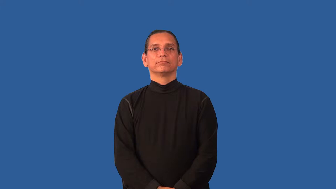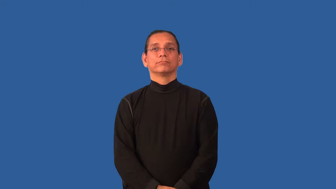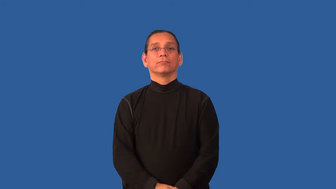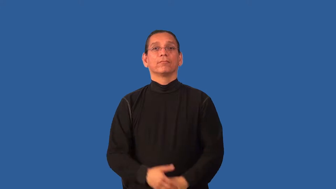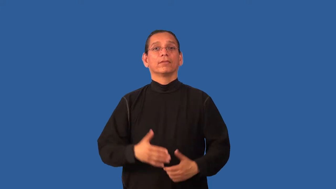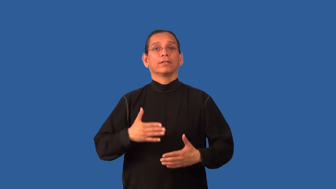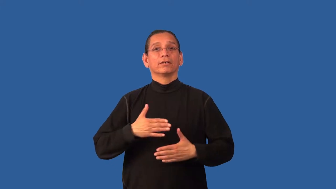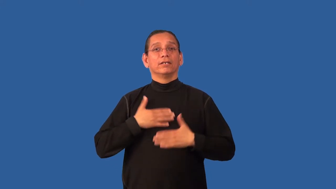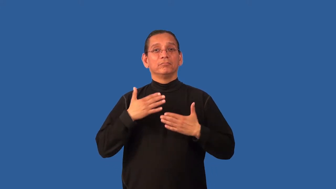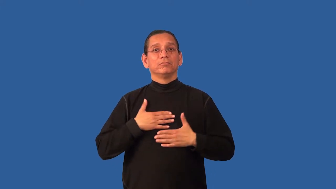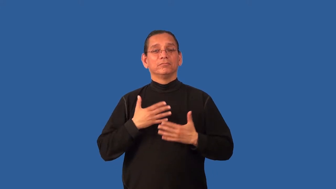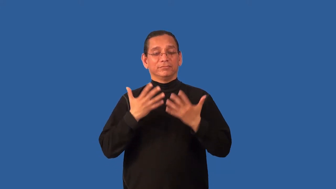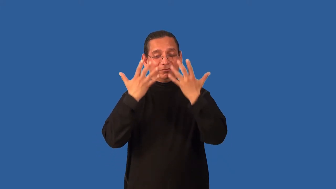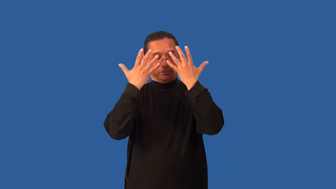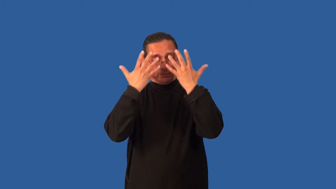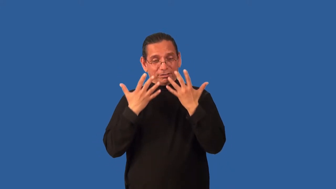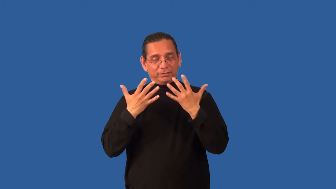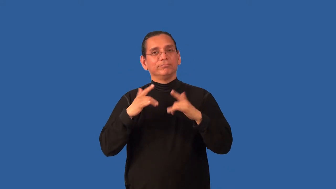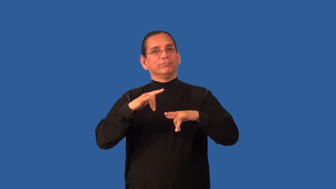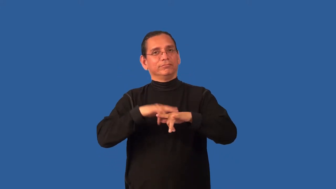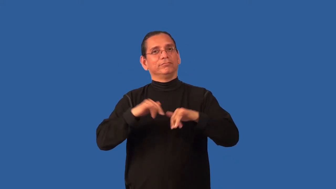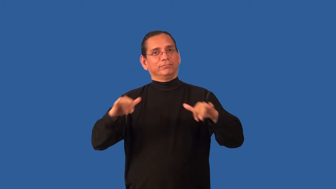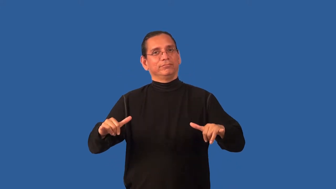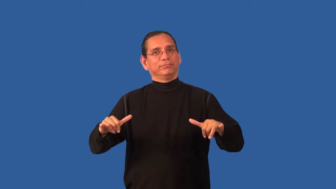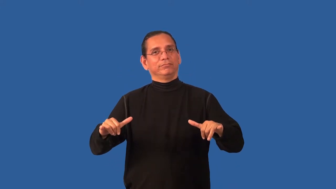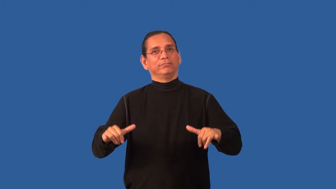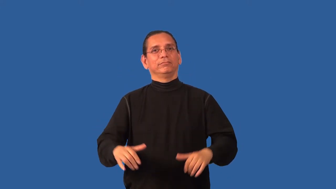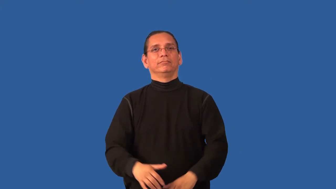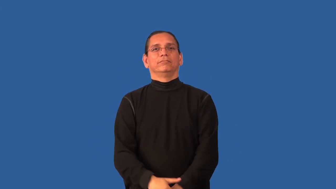bittersweet